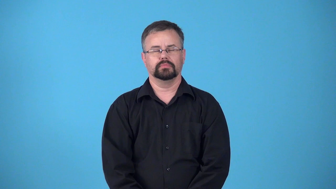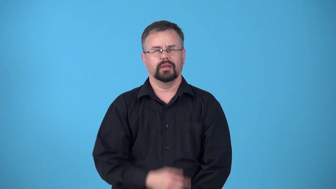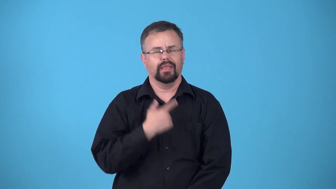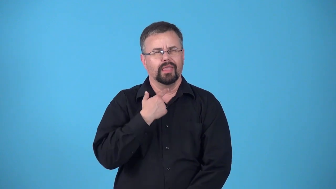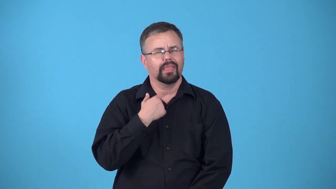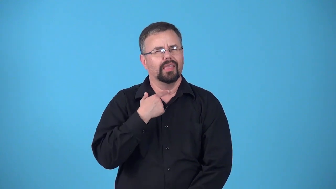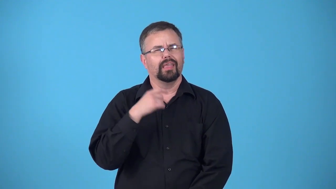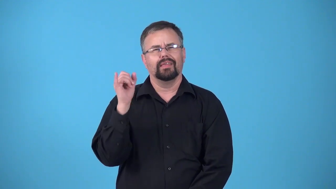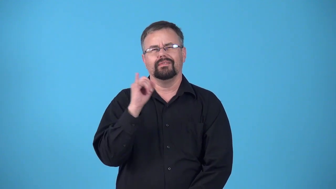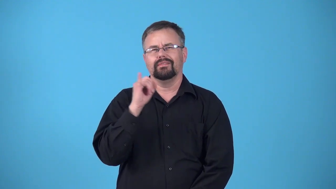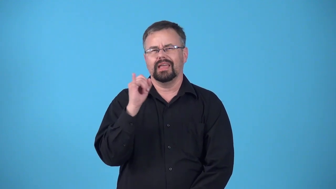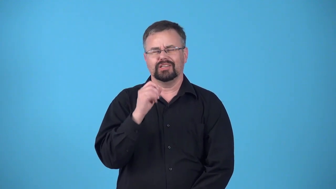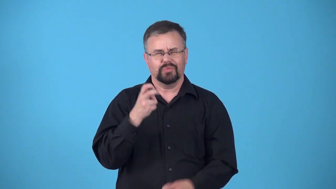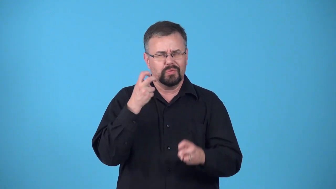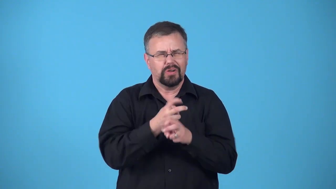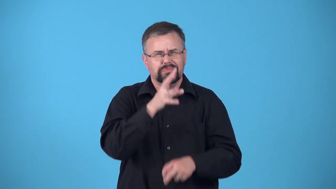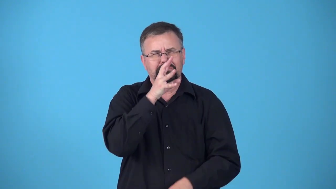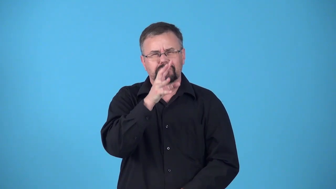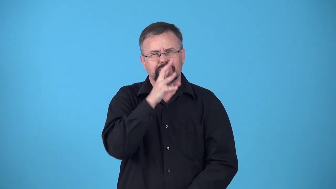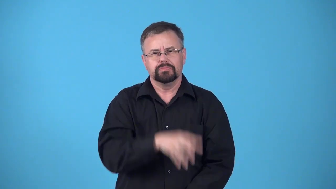laryngitis